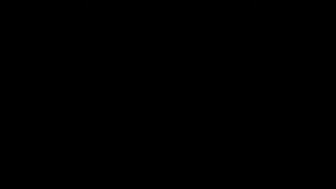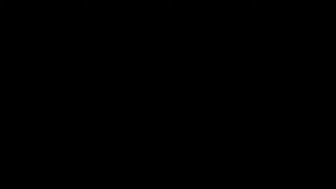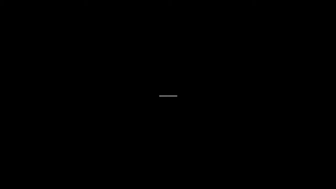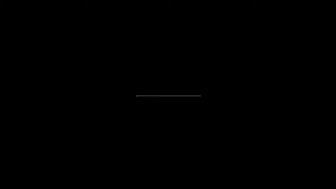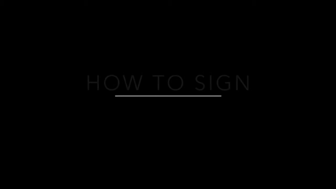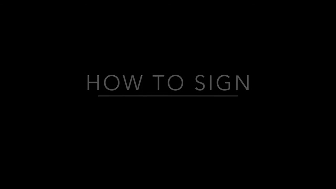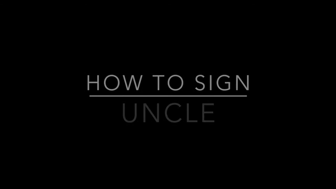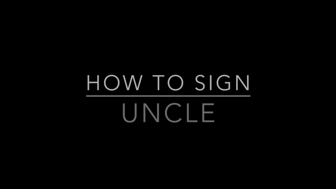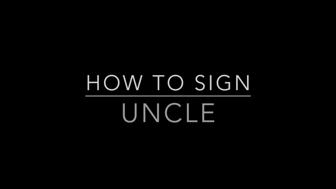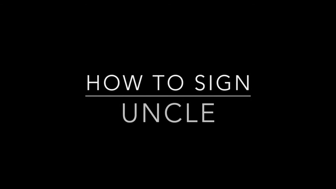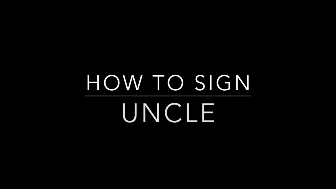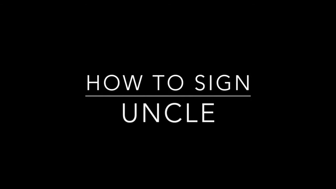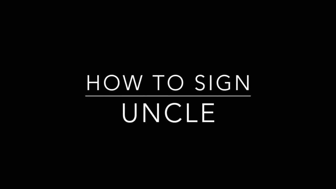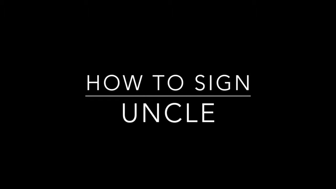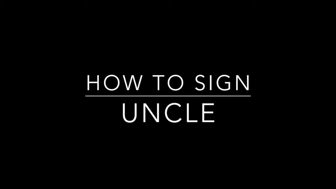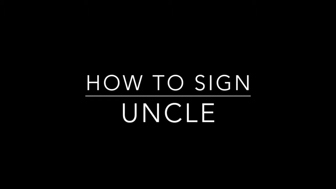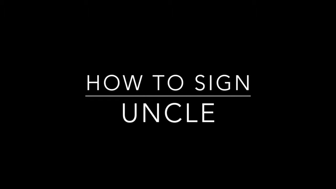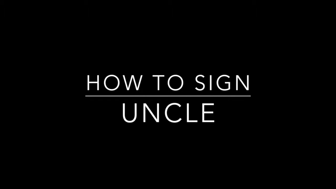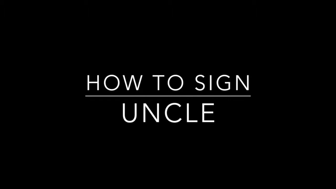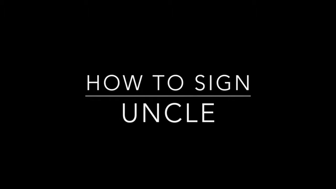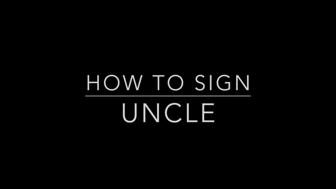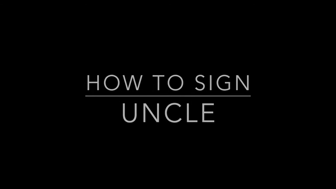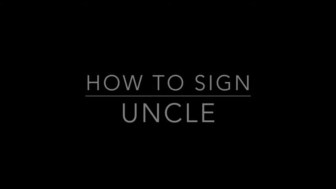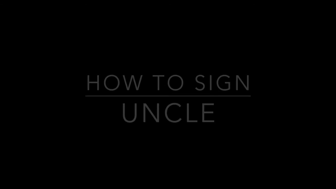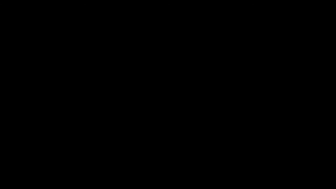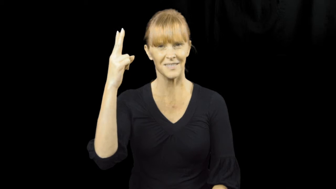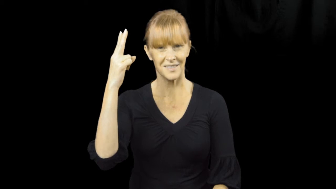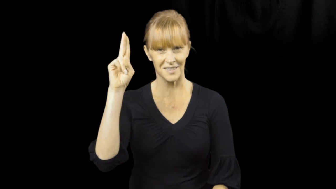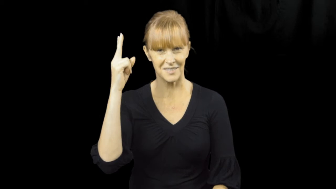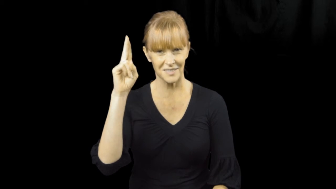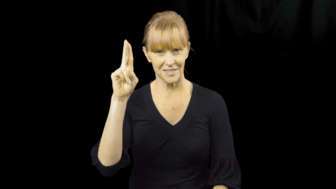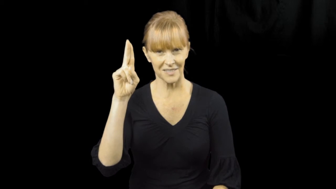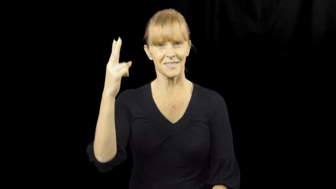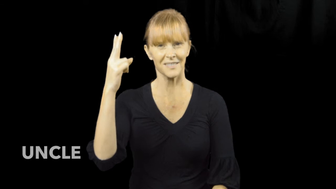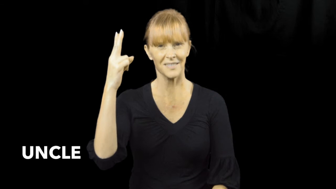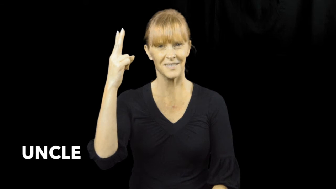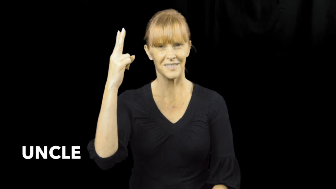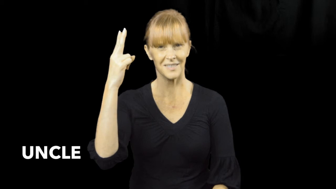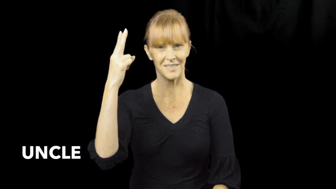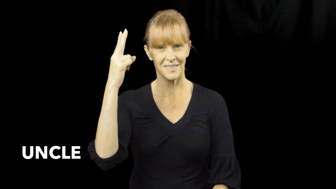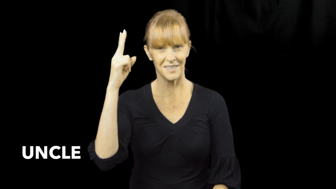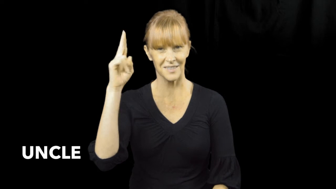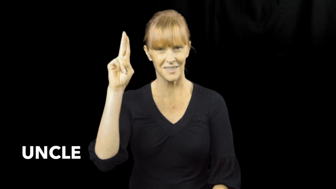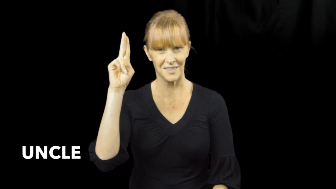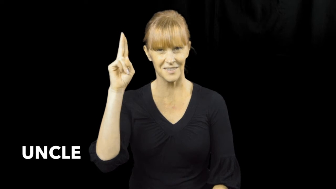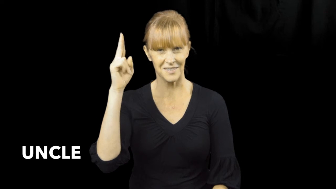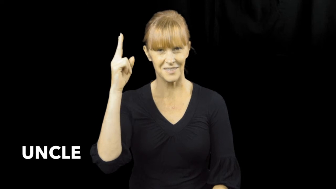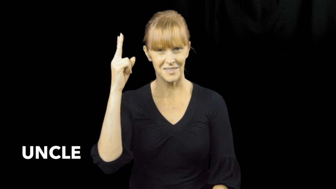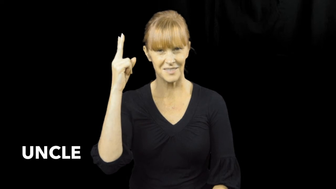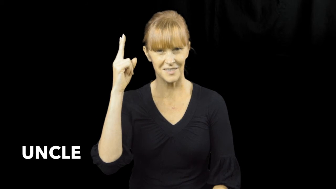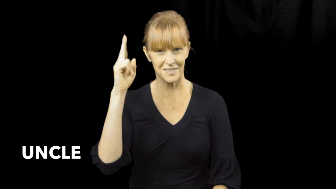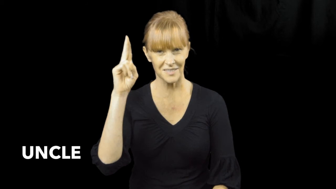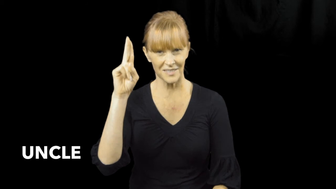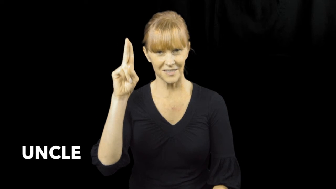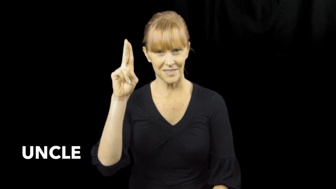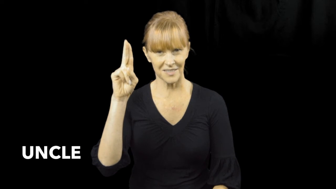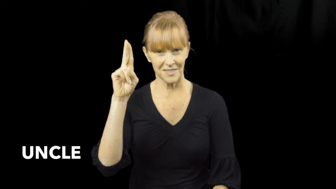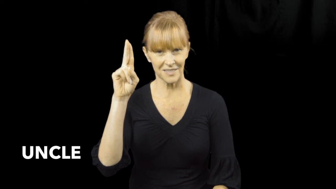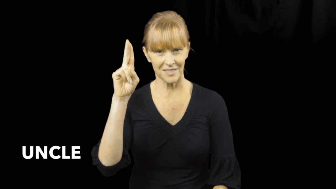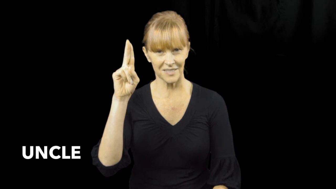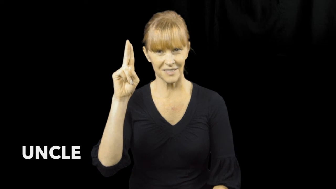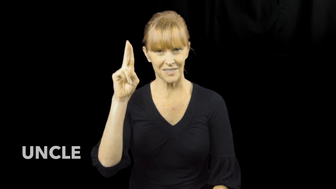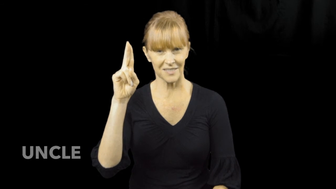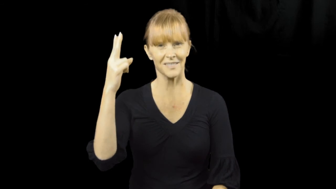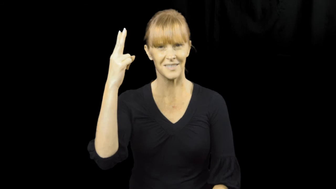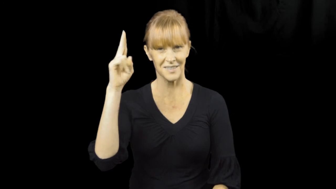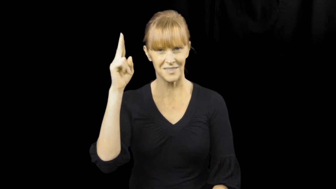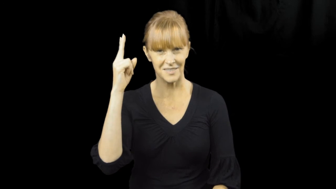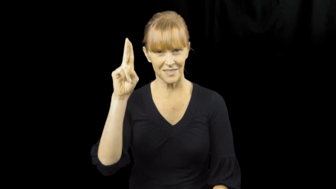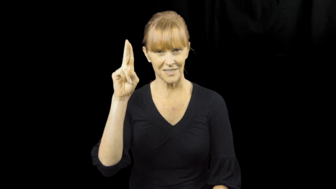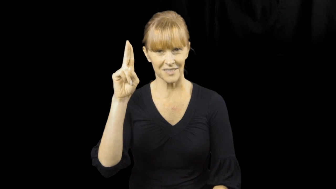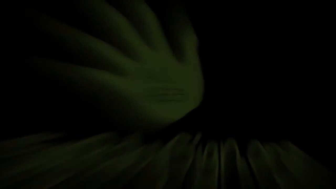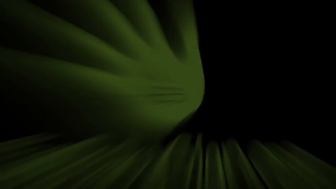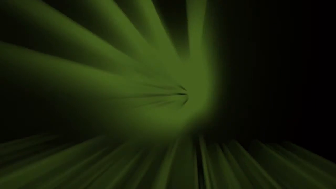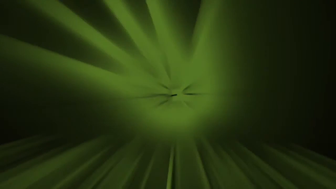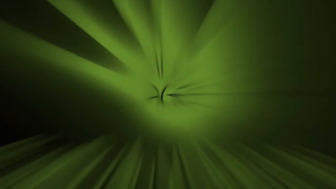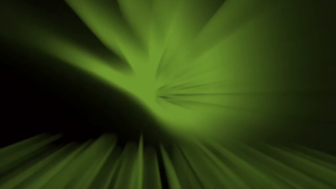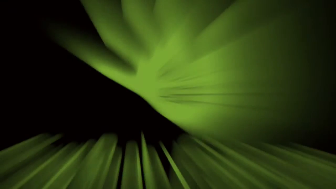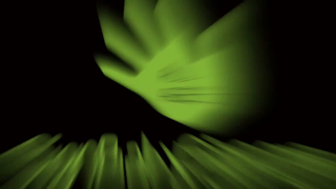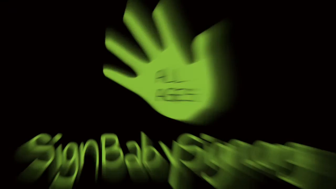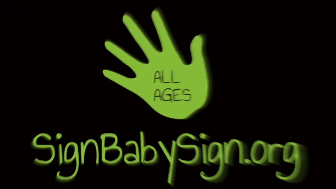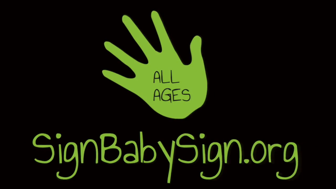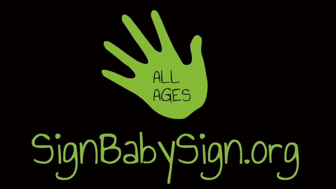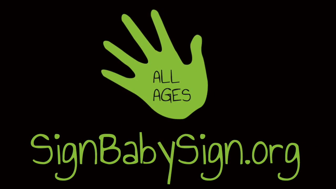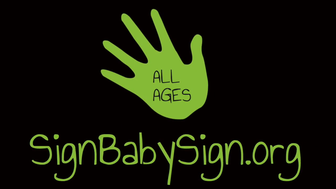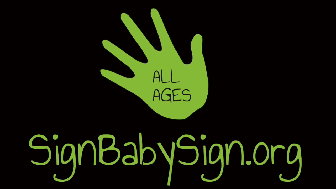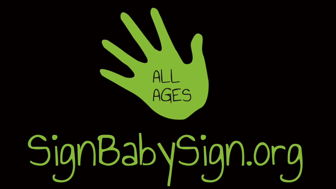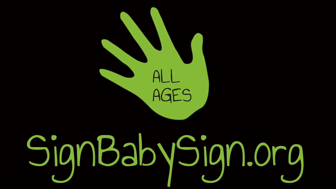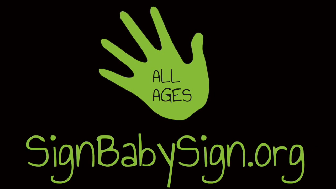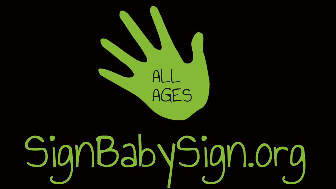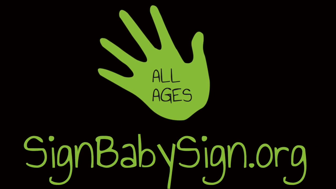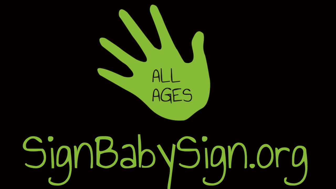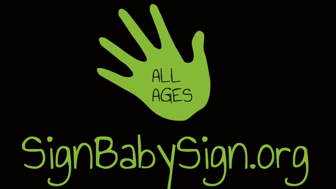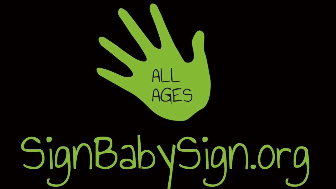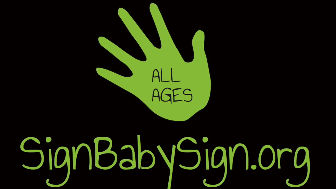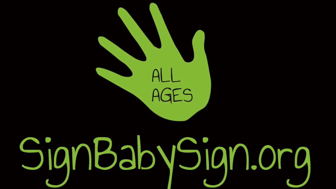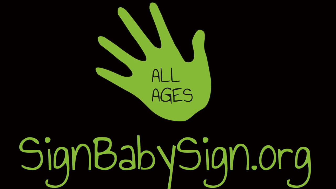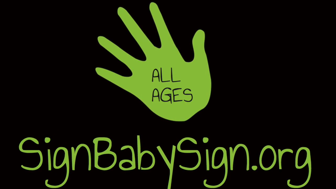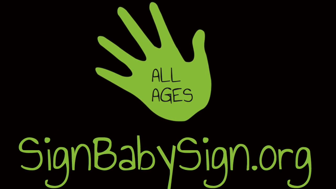Uncle